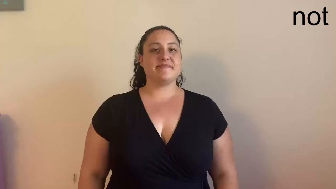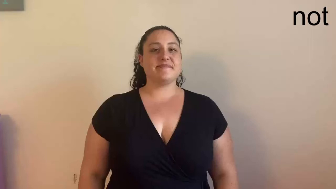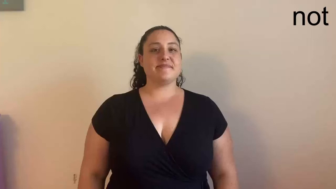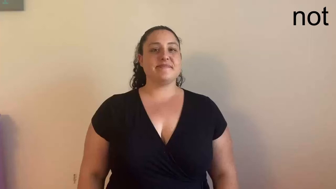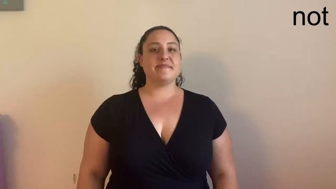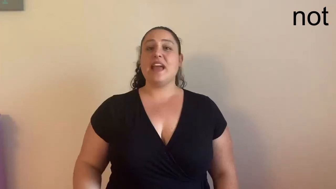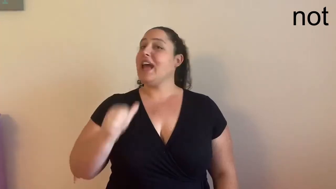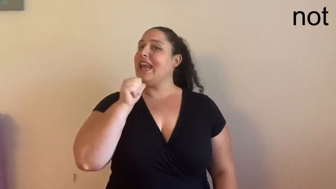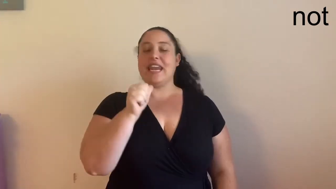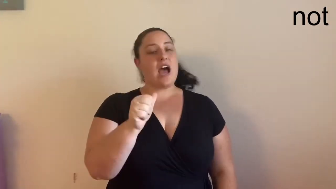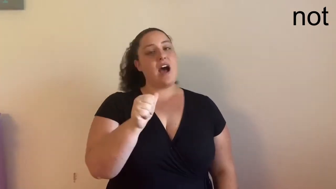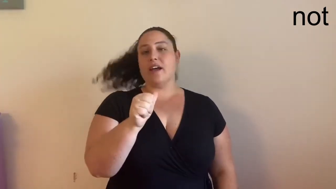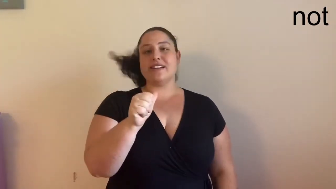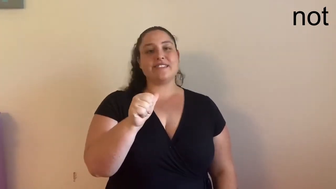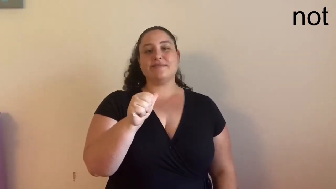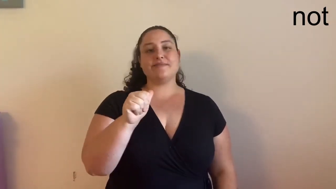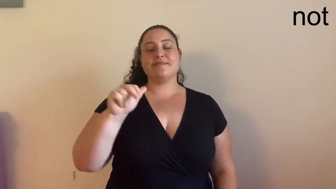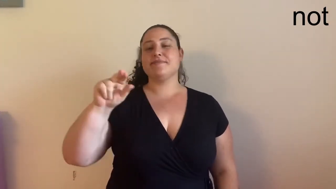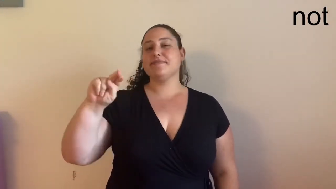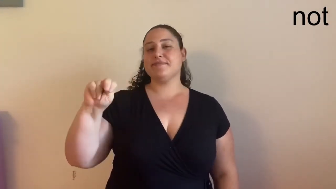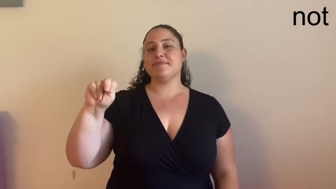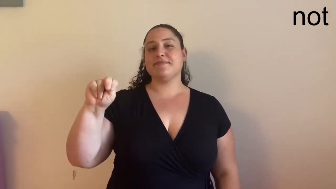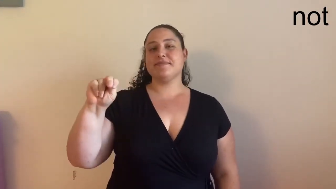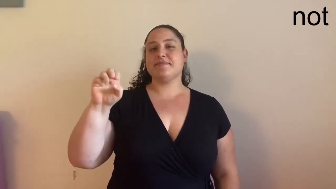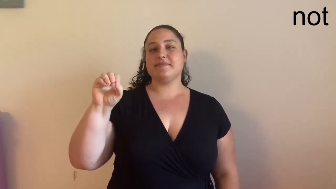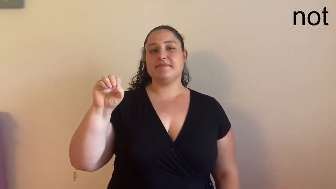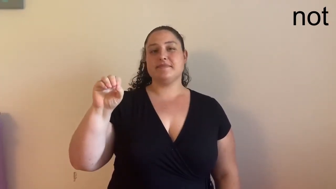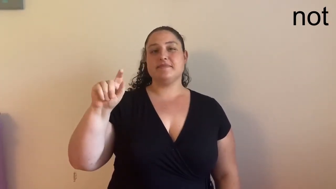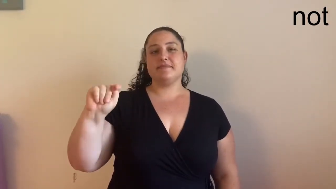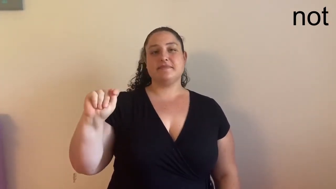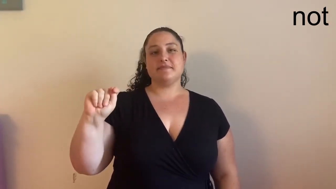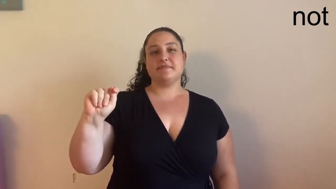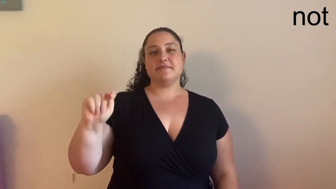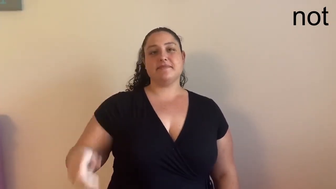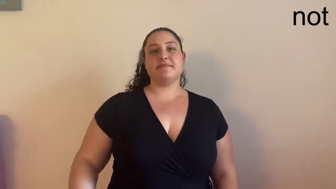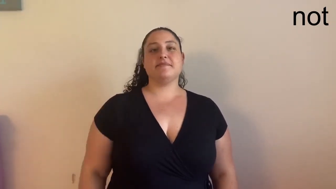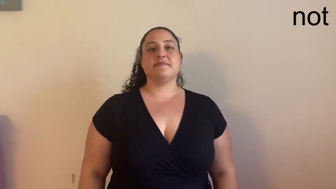not